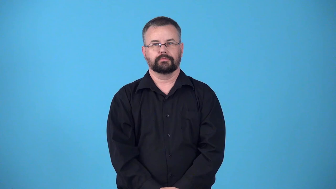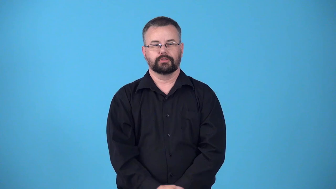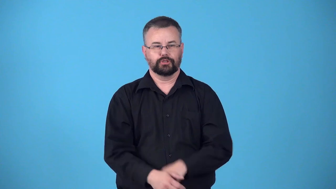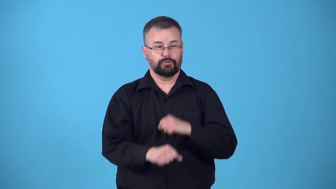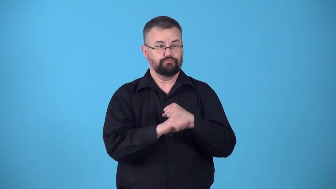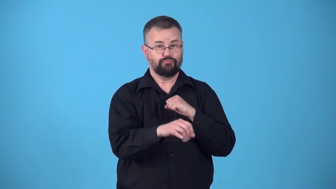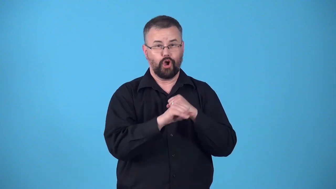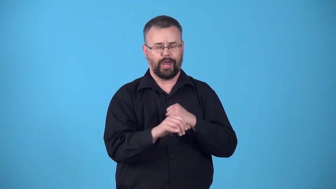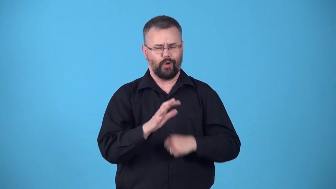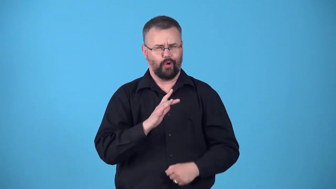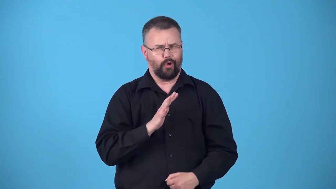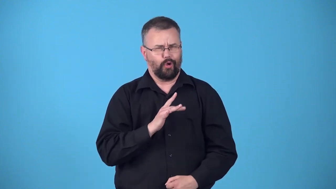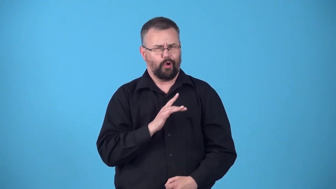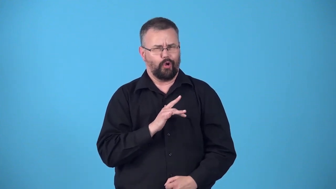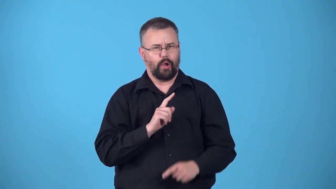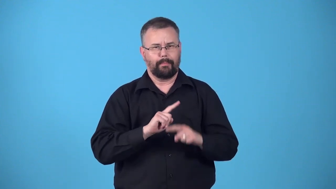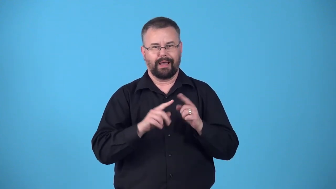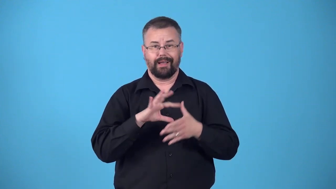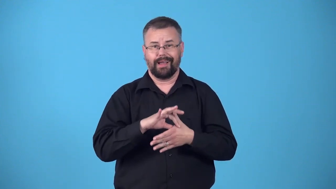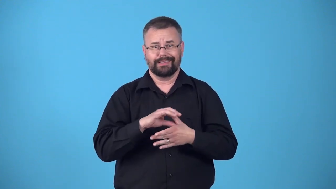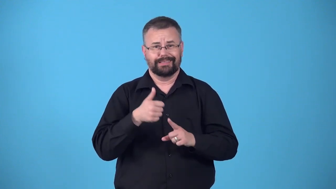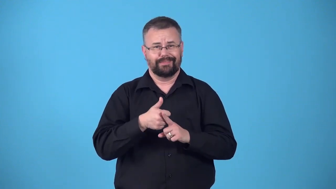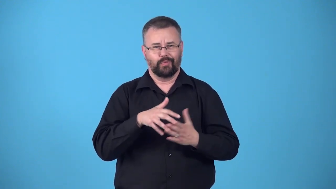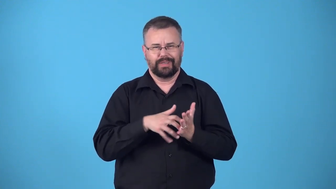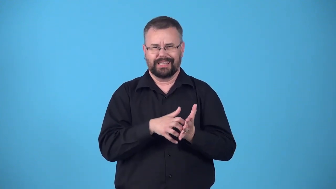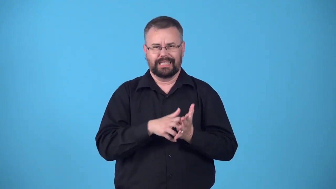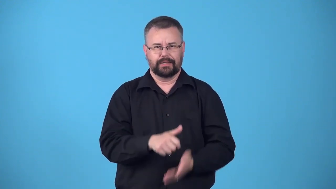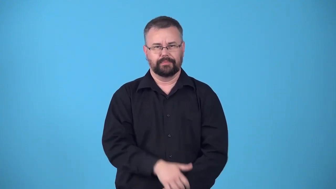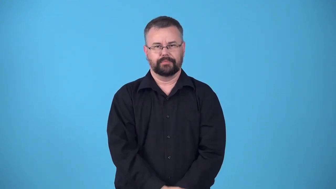dog and pony show